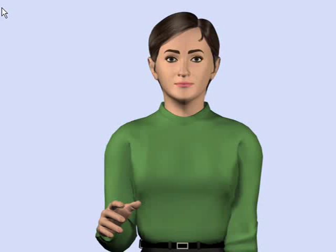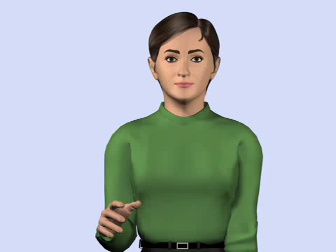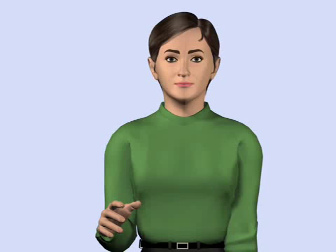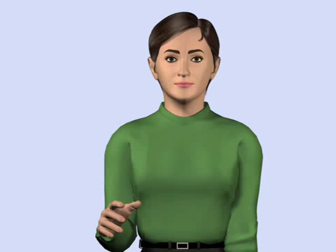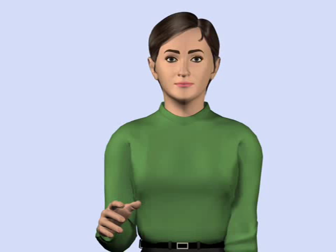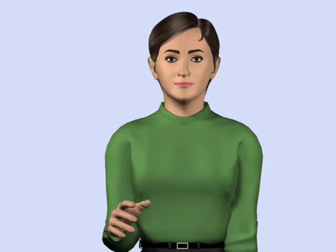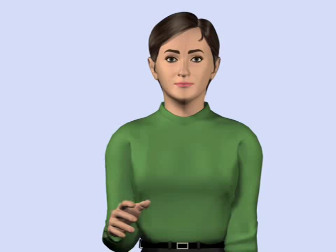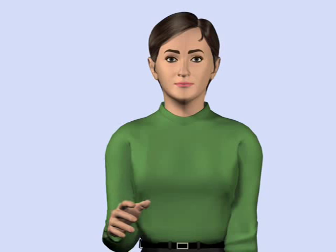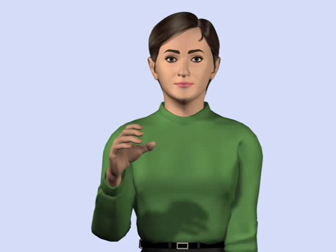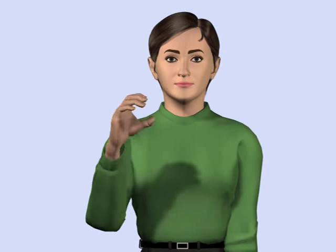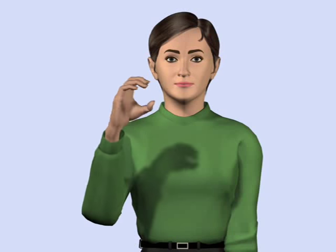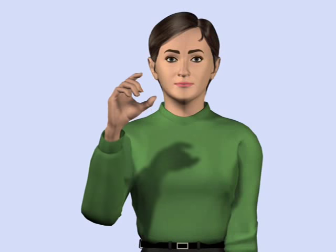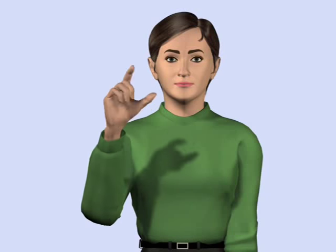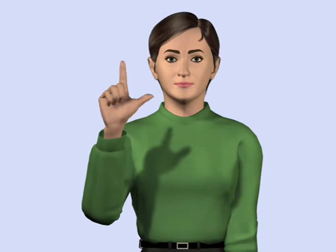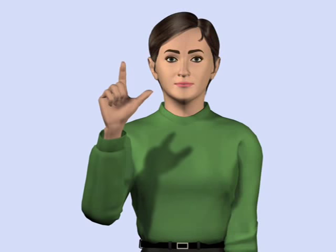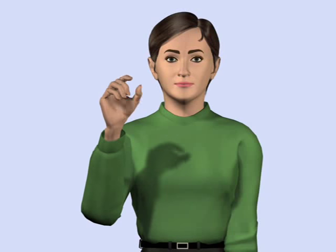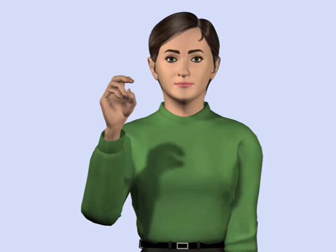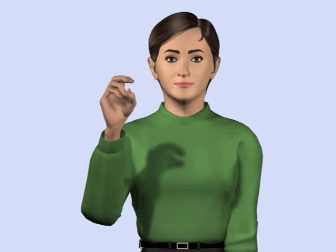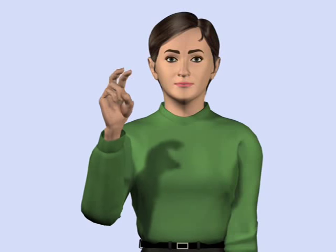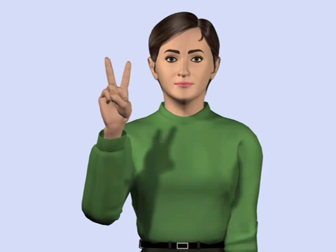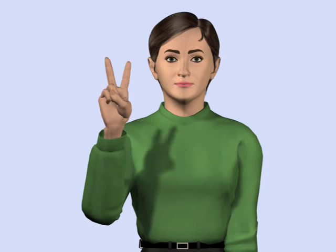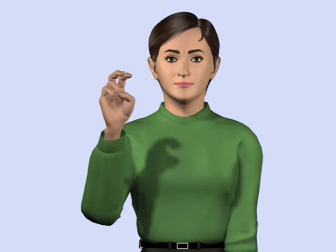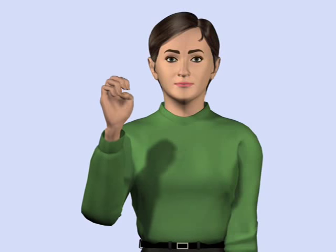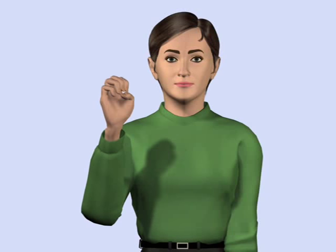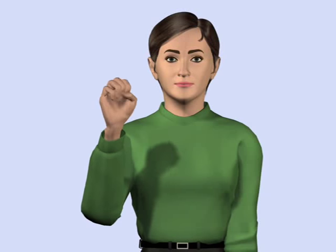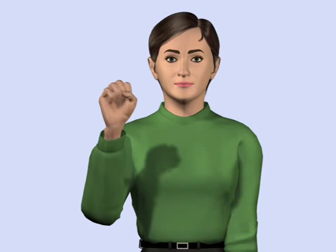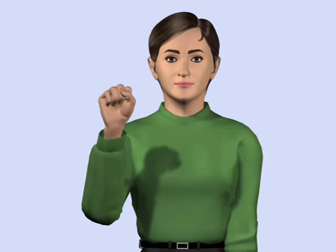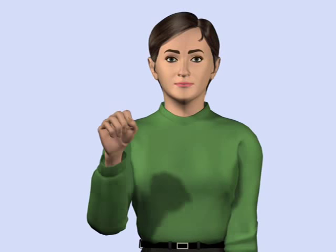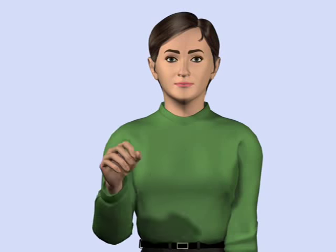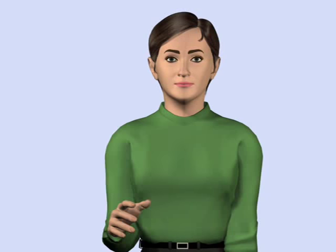cloves